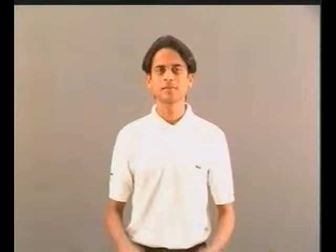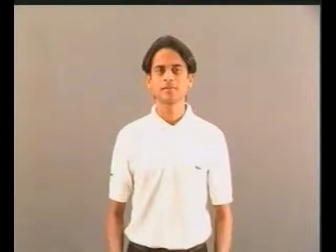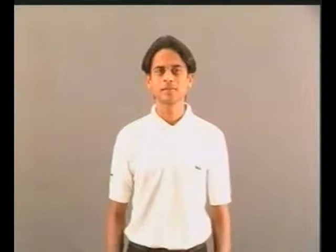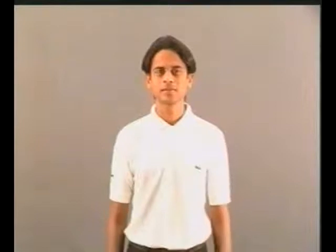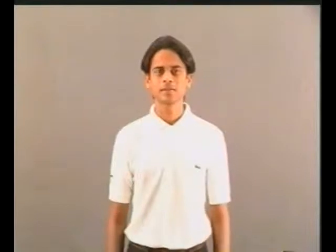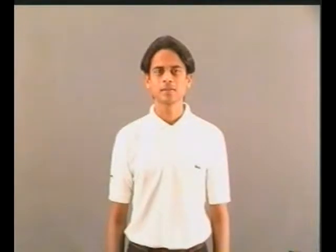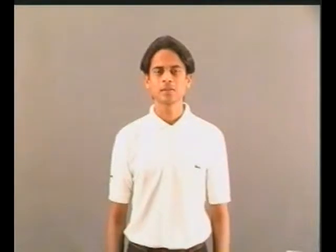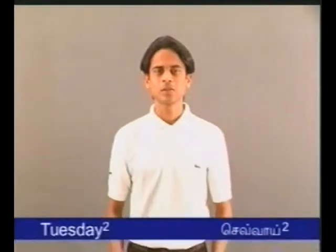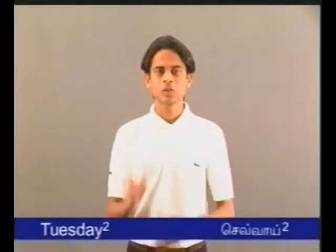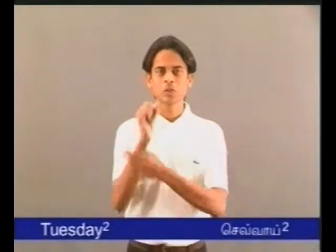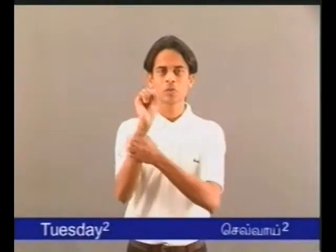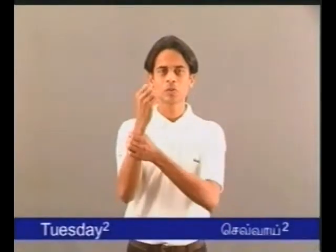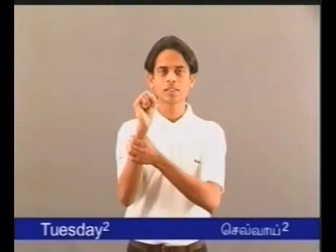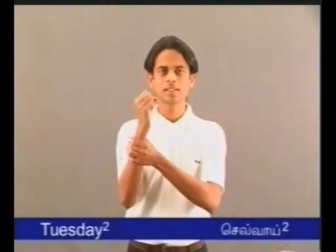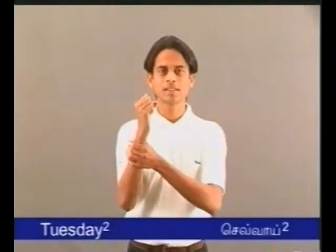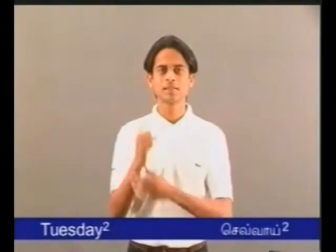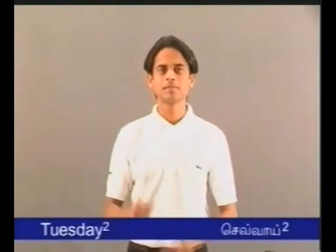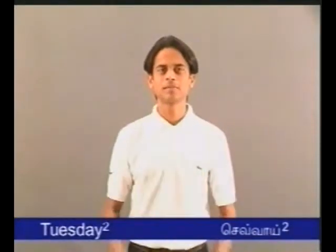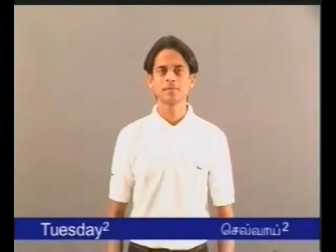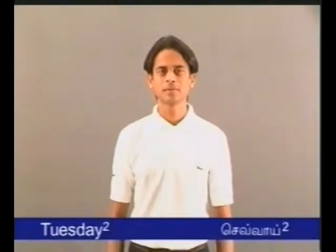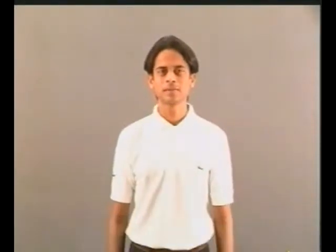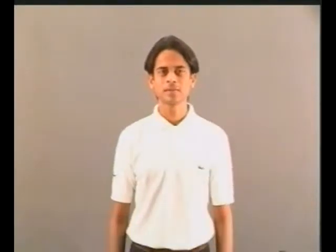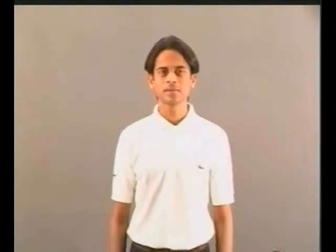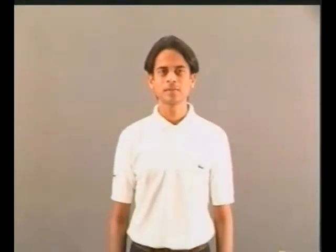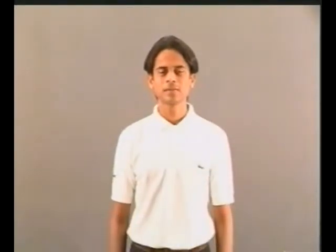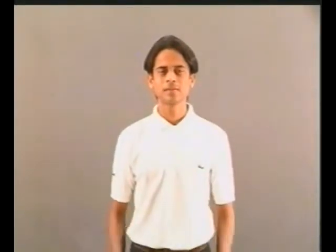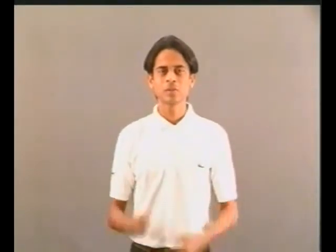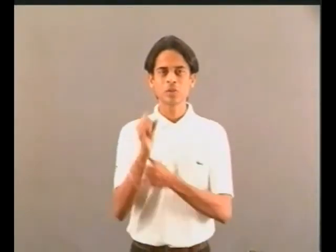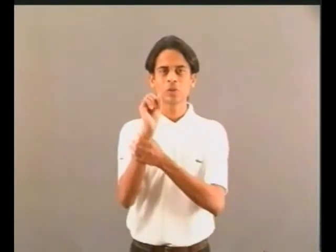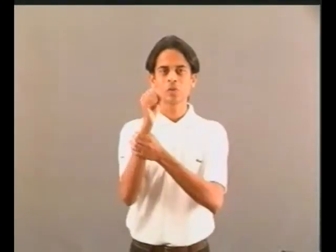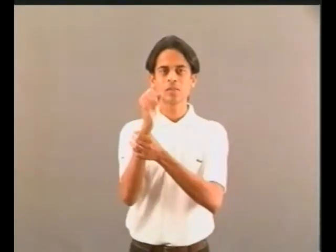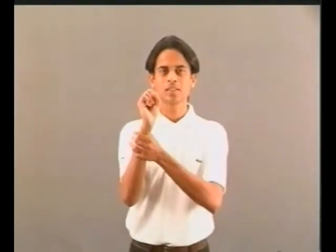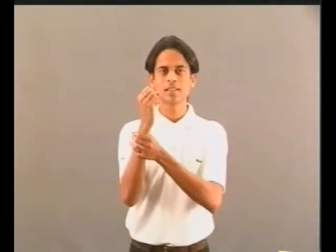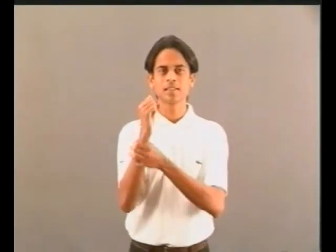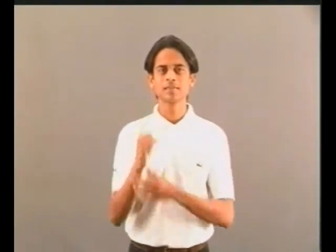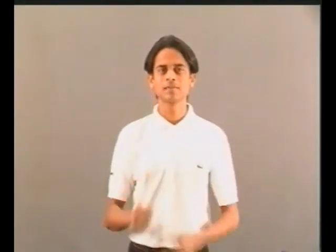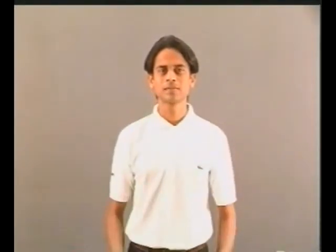tuesday